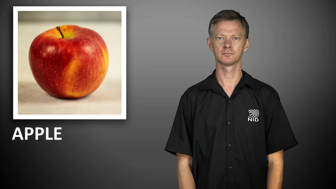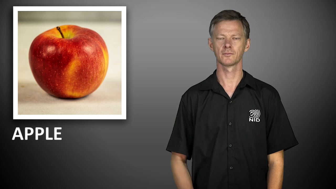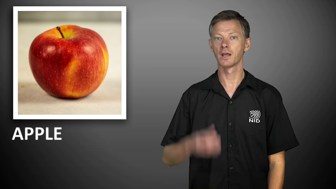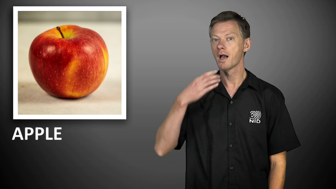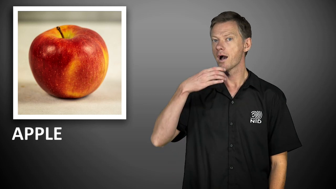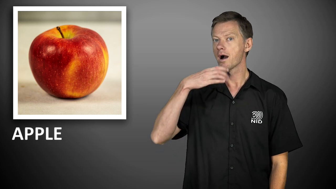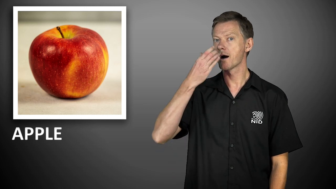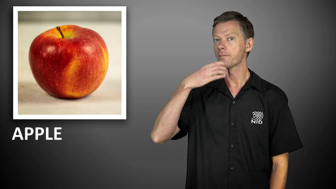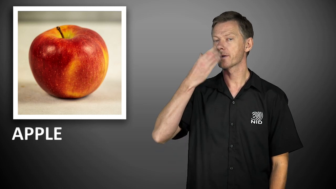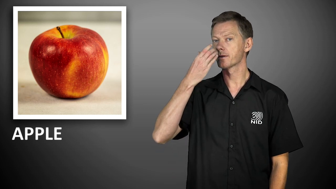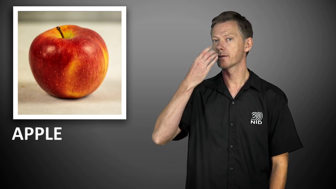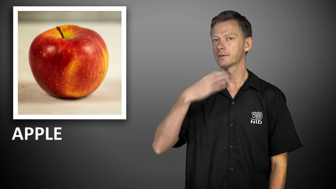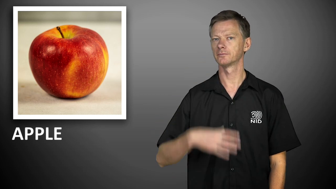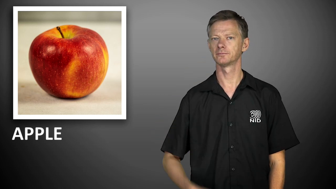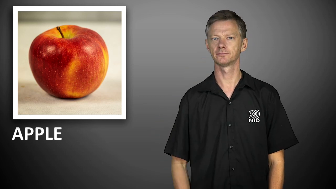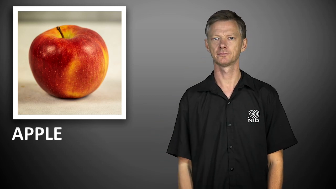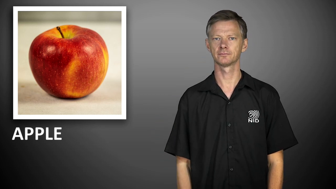Apple